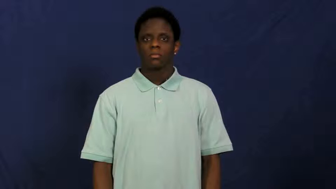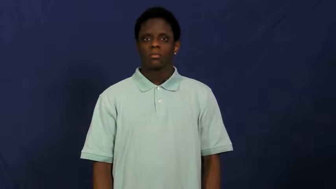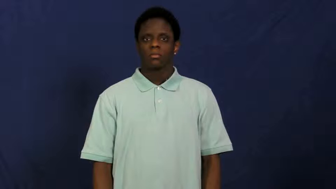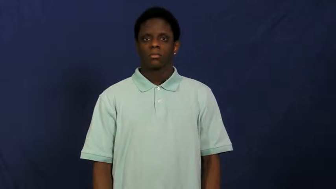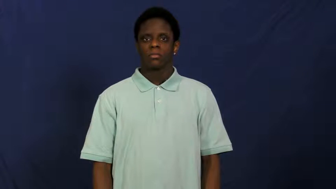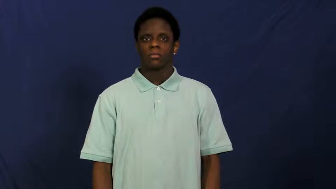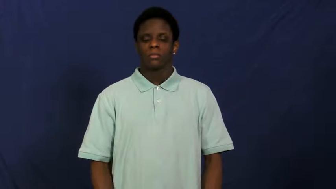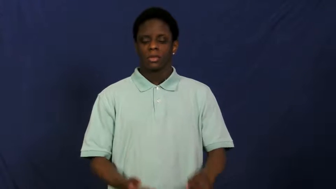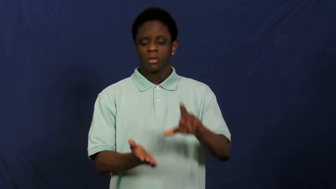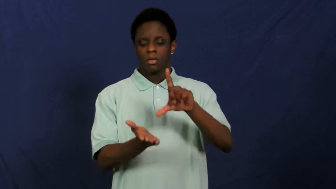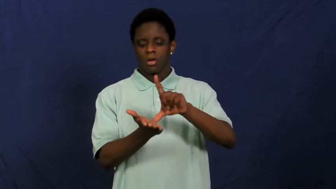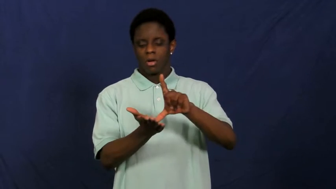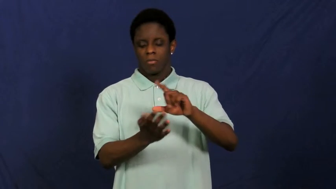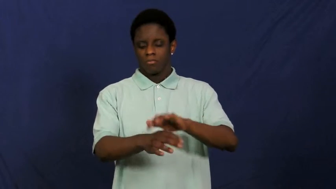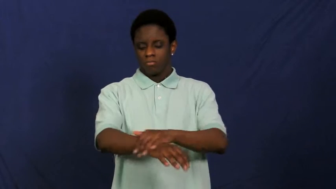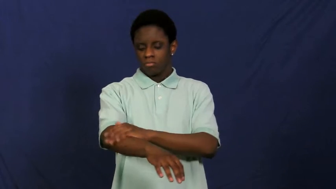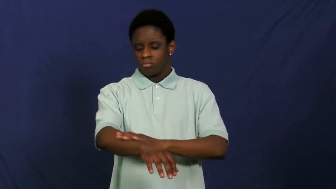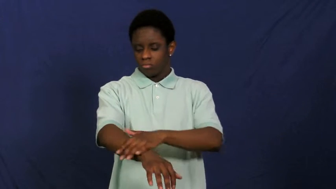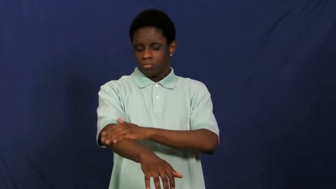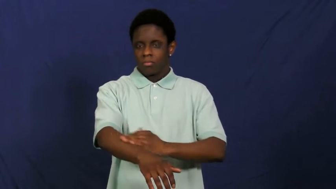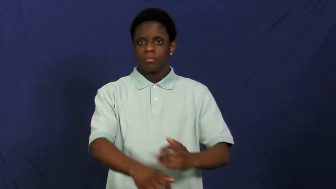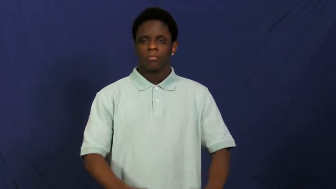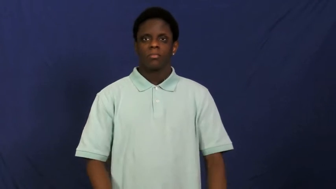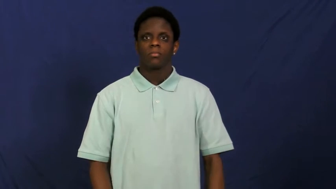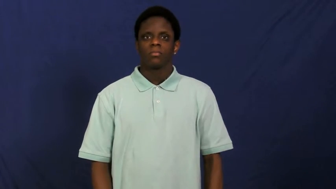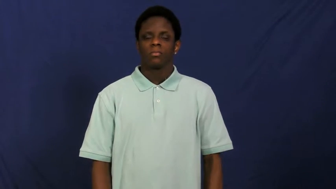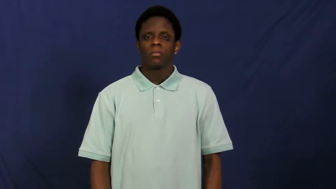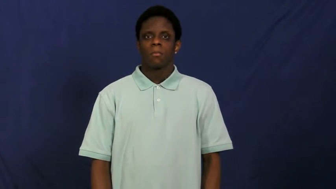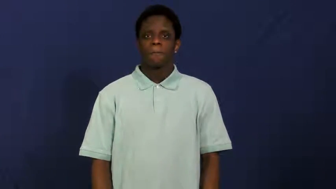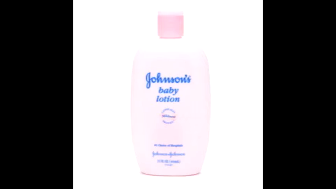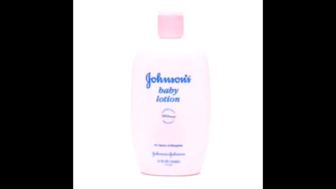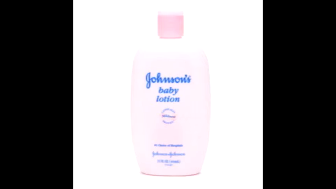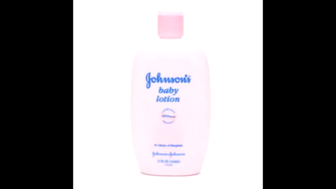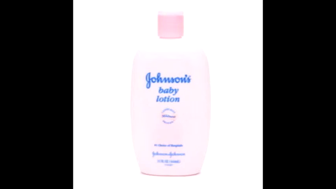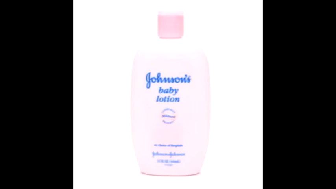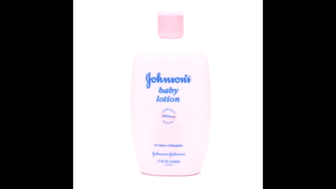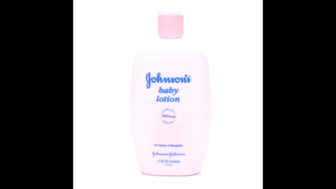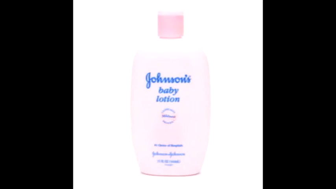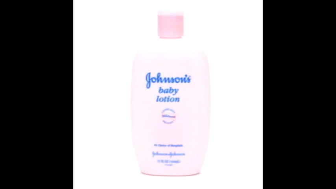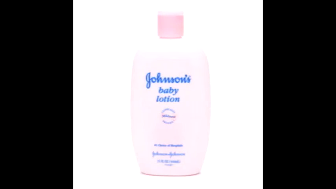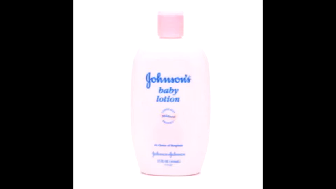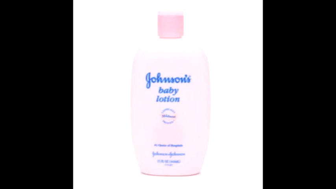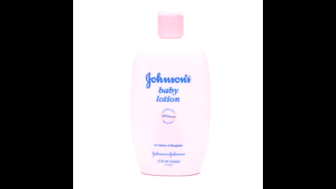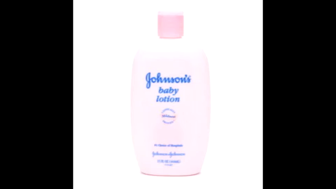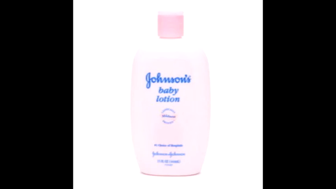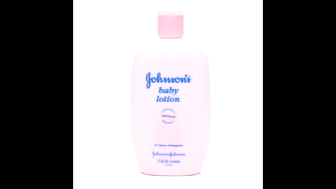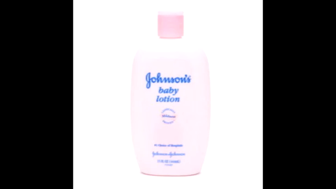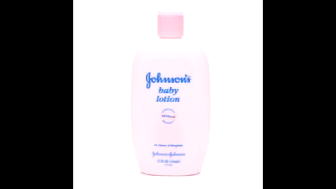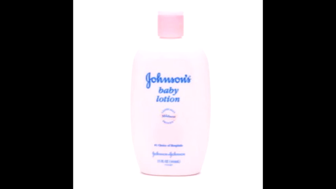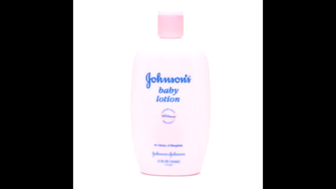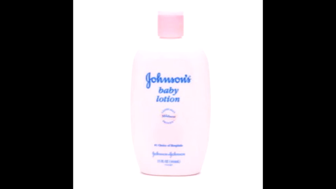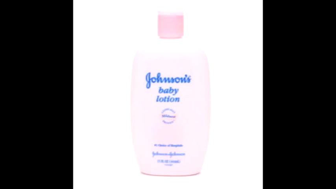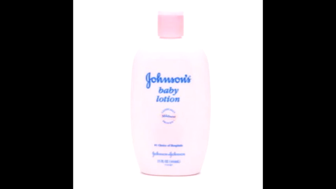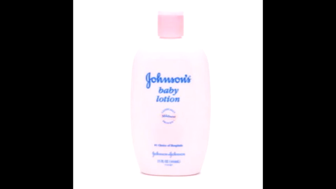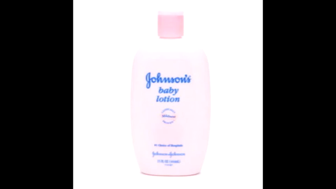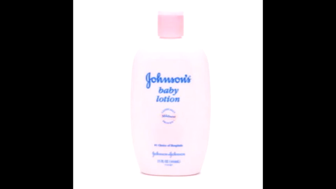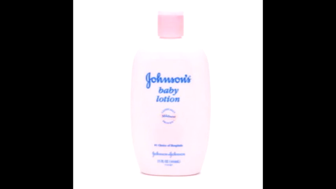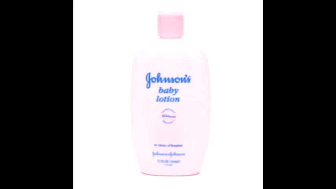lotion,unguent,creme,cream